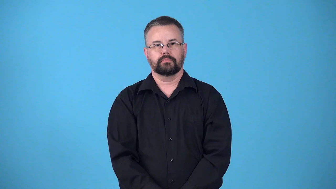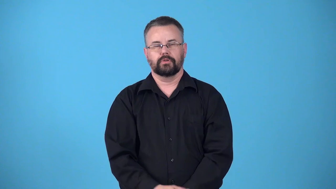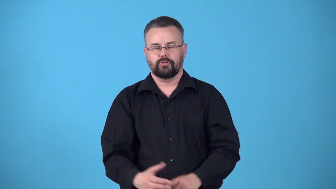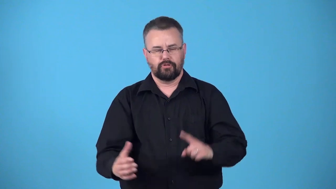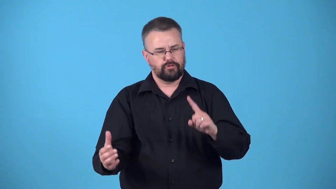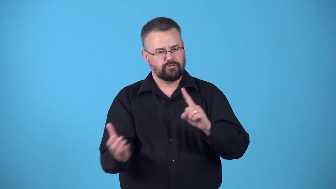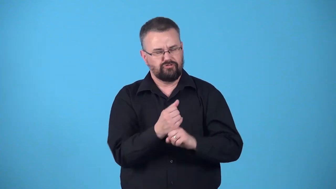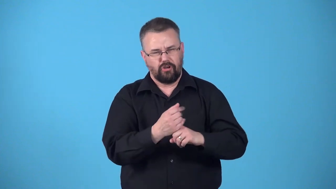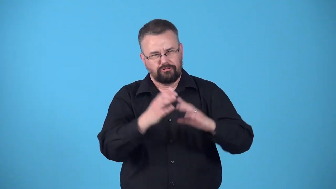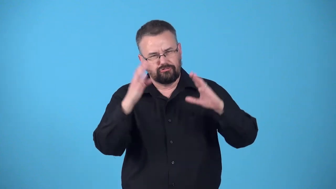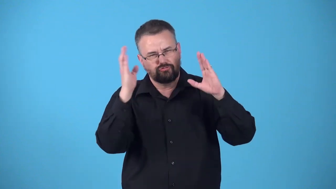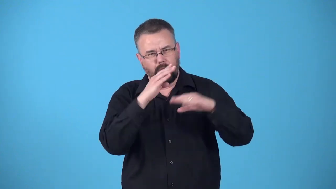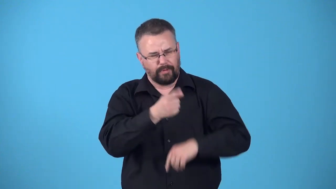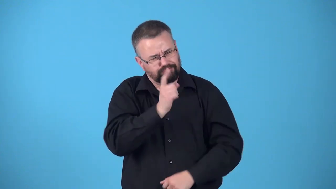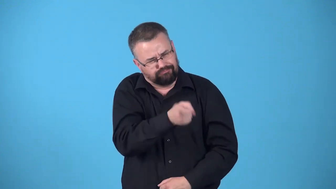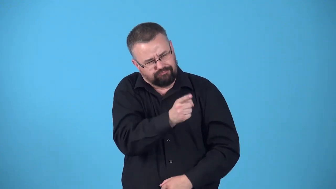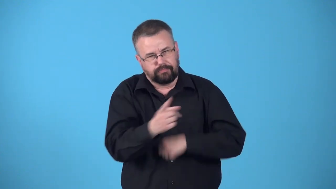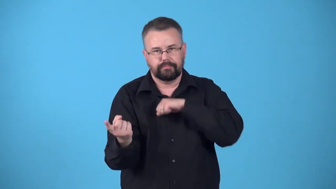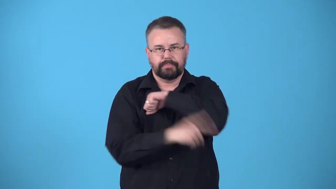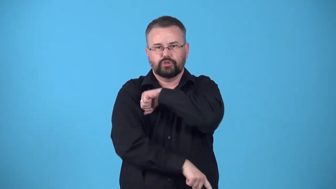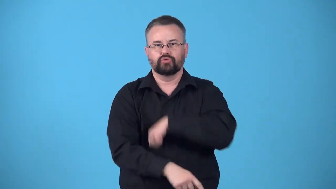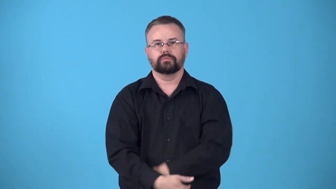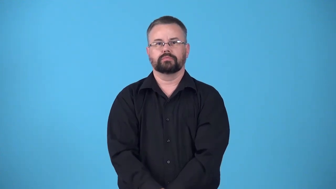catch hell